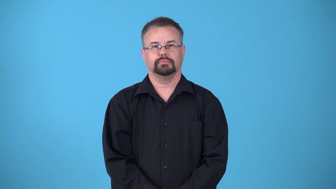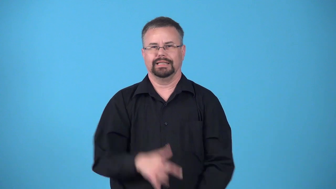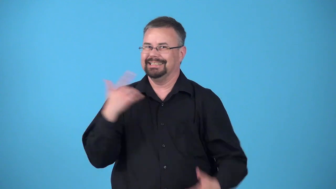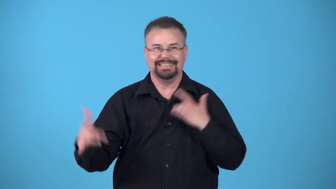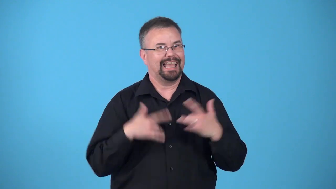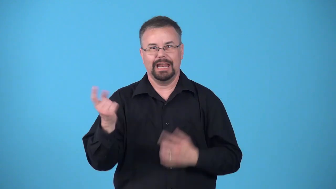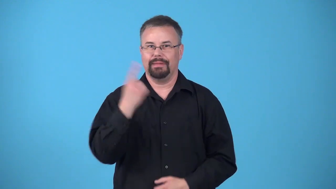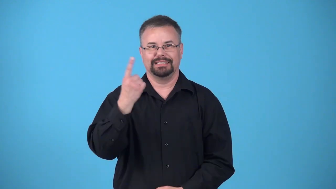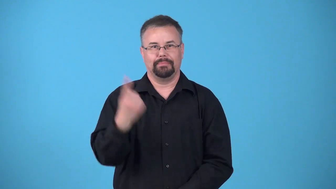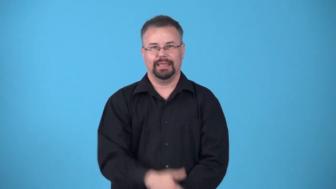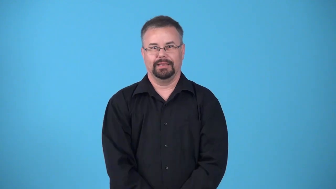like a kid in a candy store